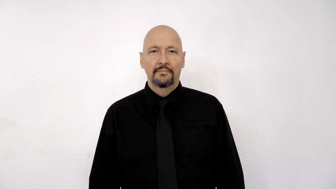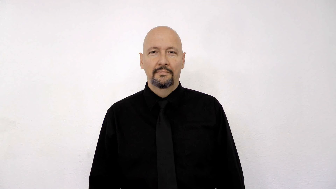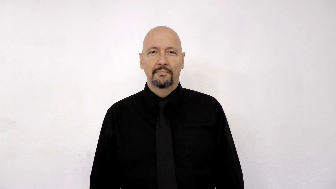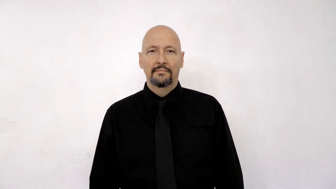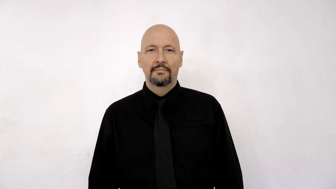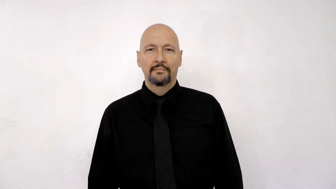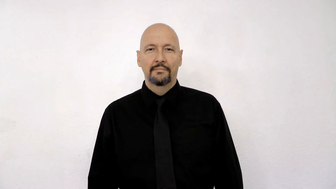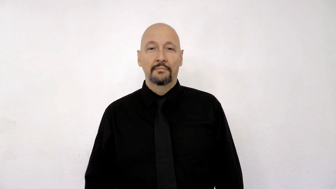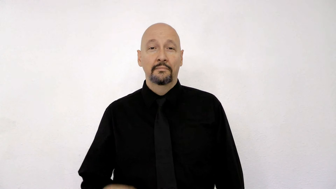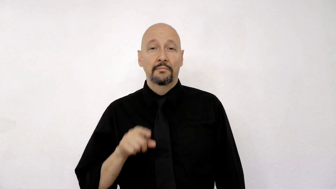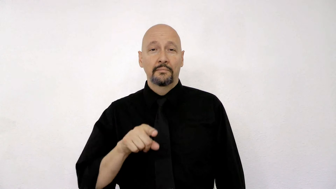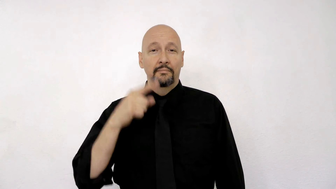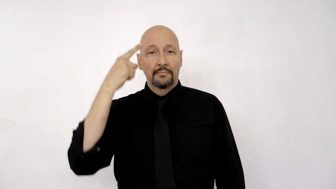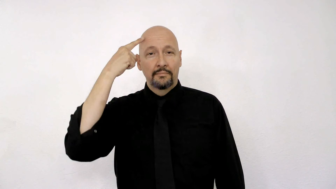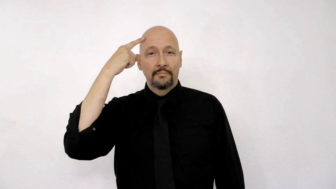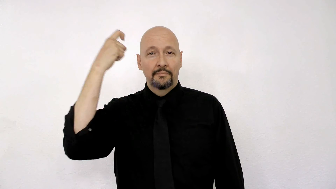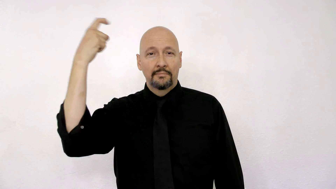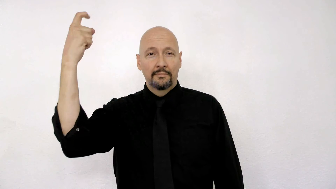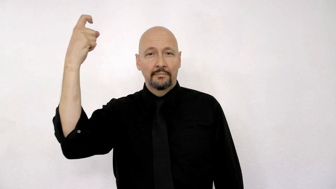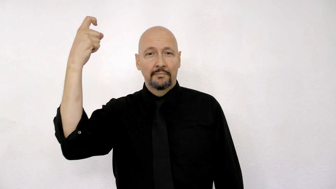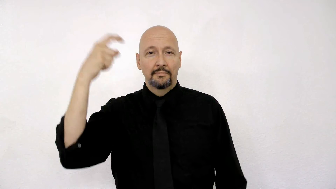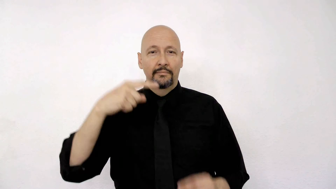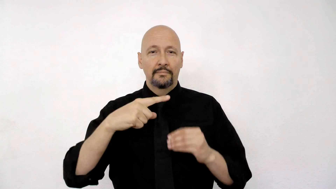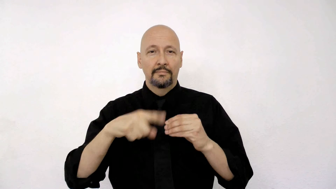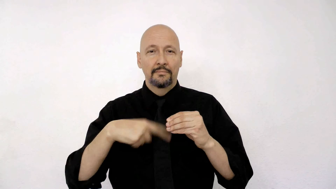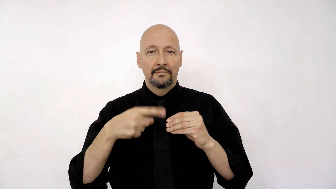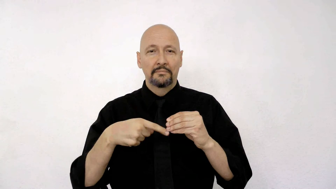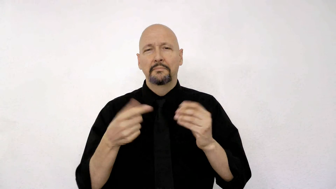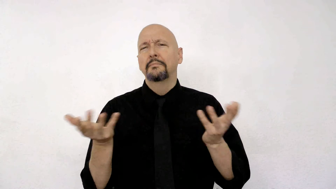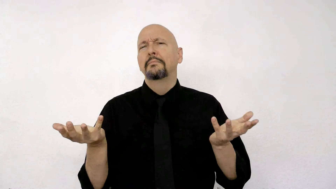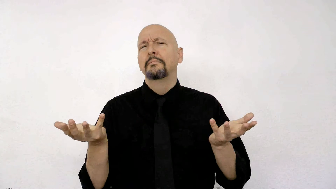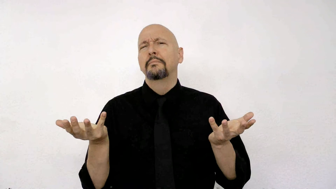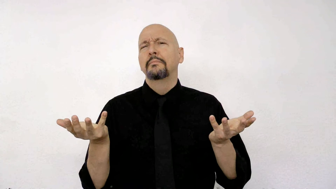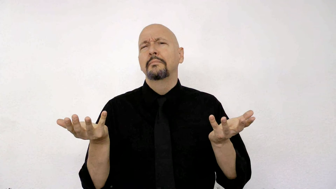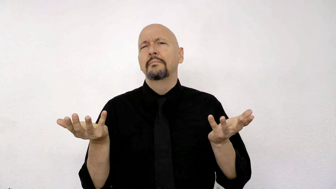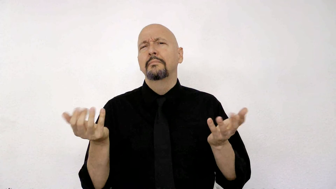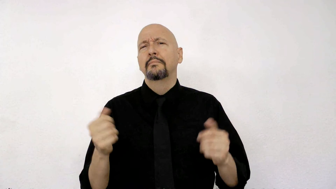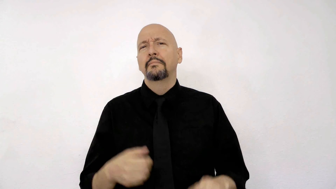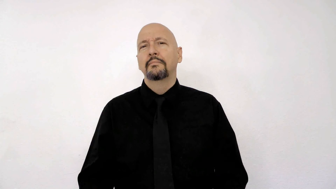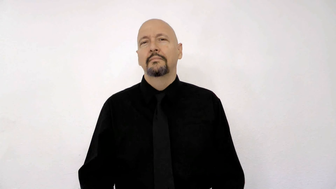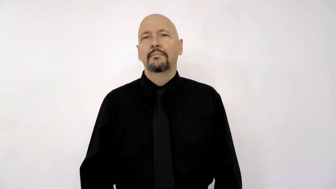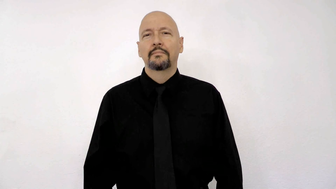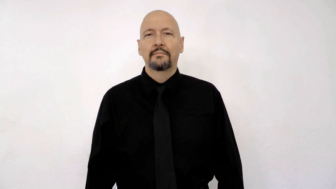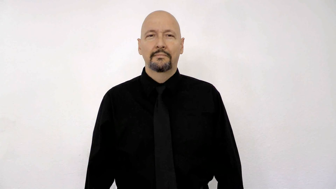YOU DREAM ABOUT WHAT?